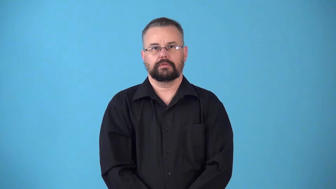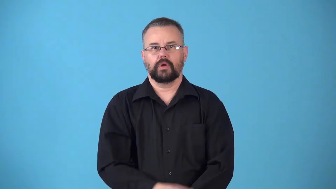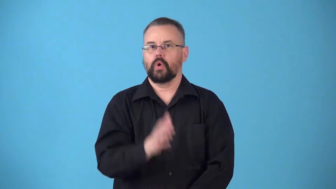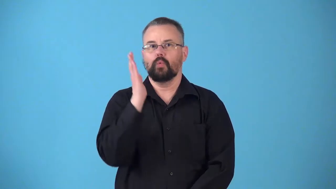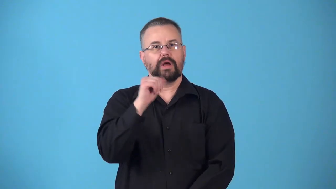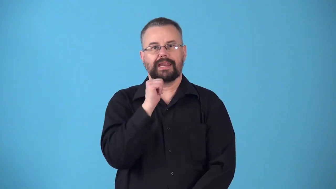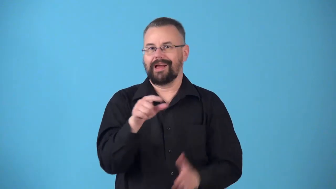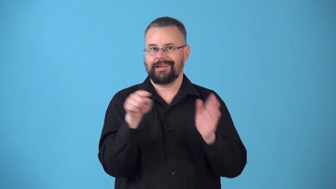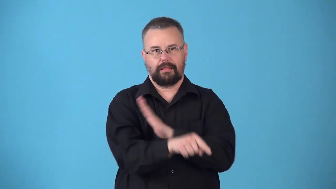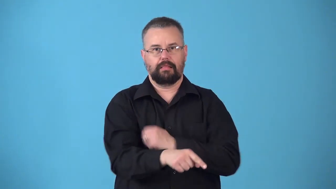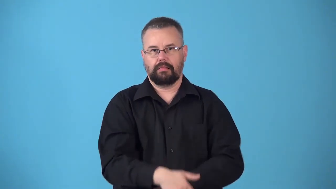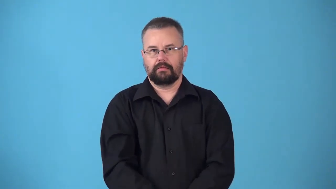nonlethal